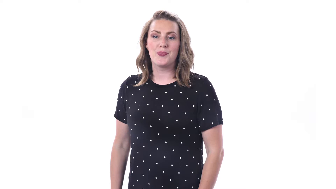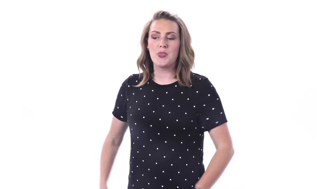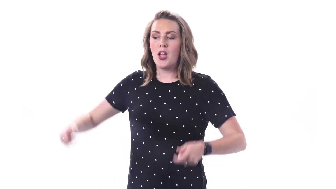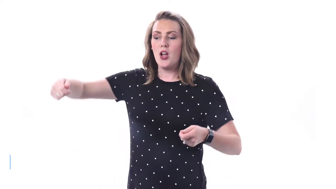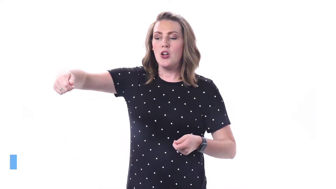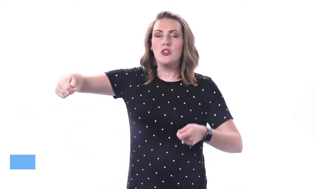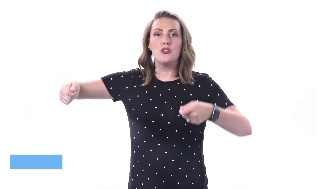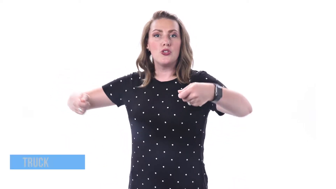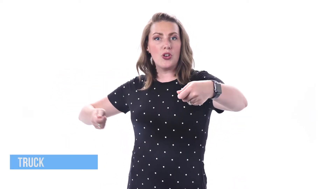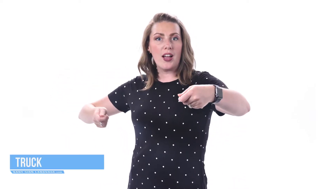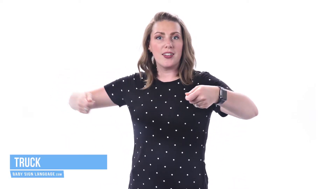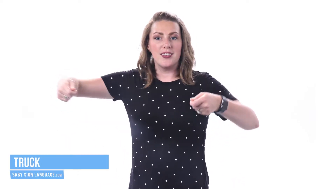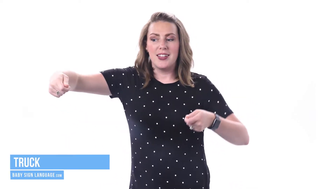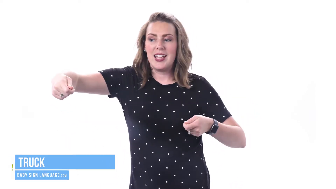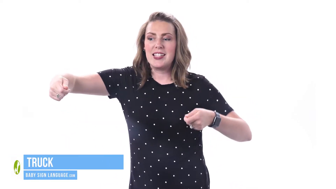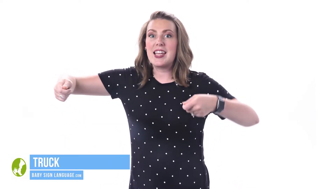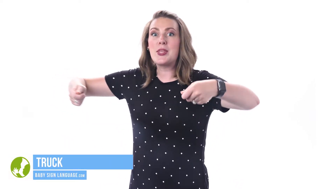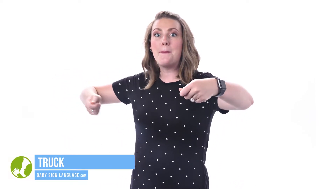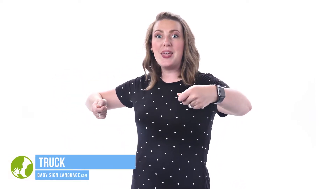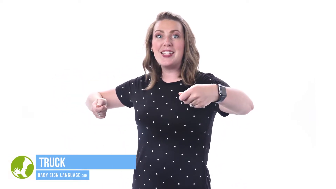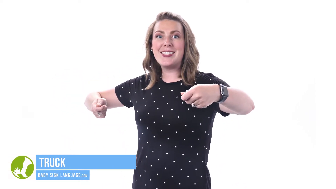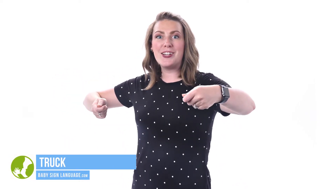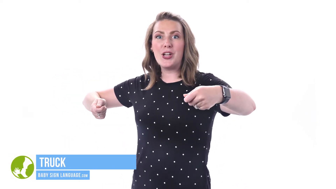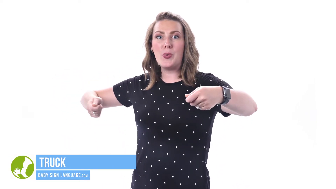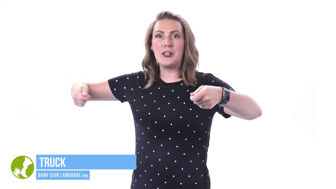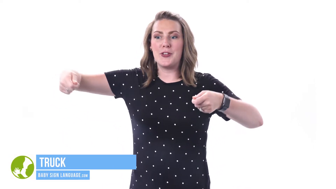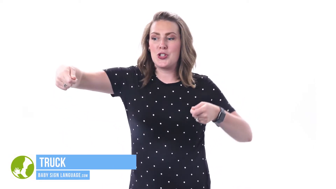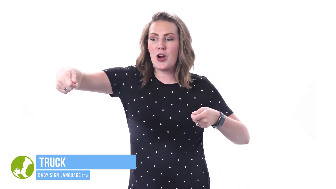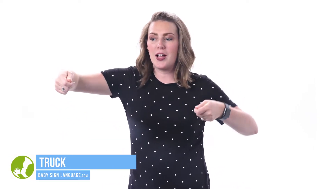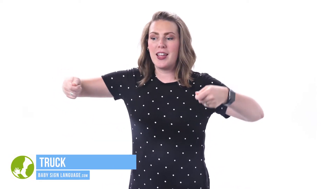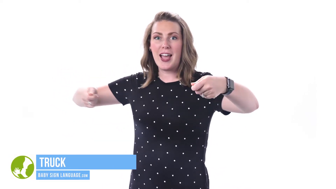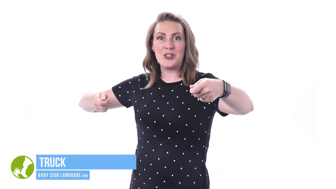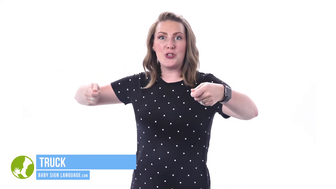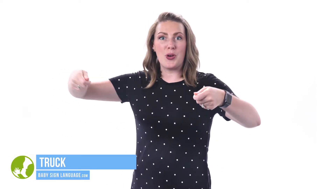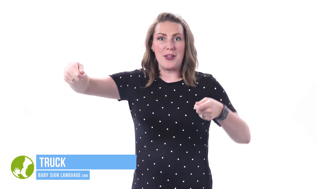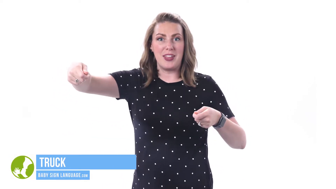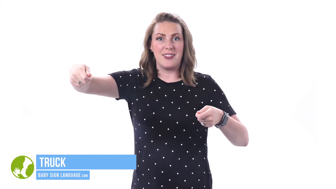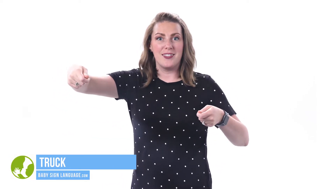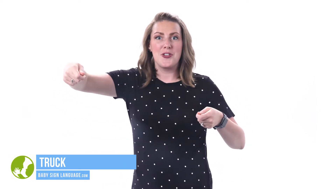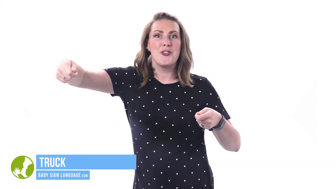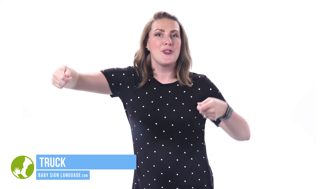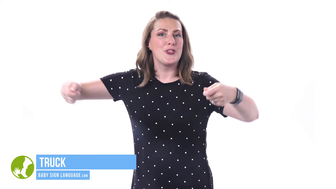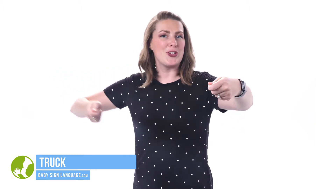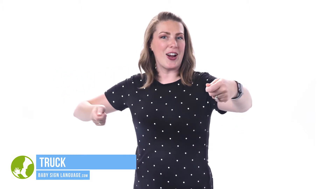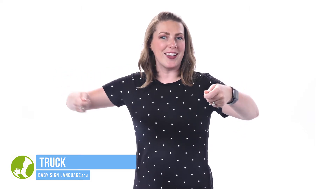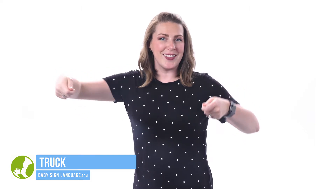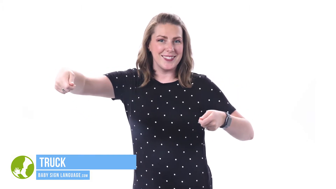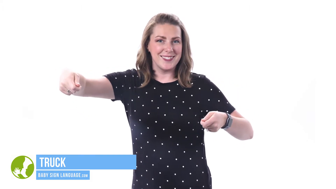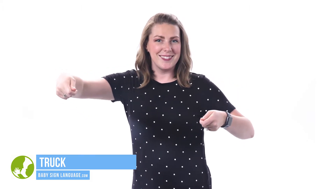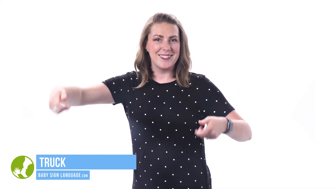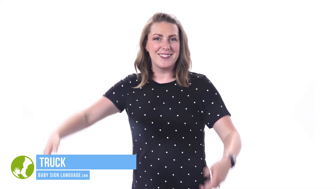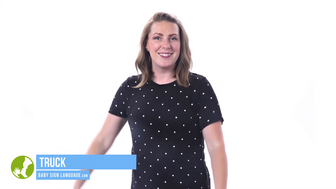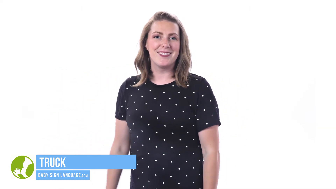Truck (or Tractor)